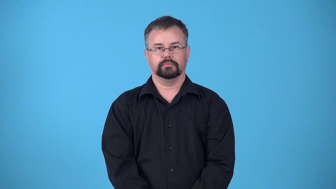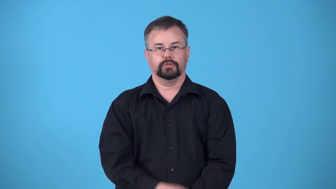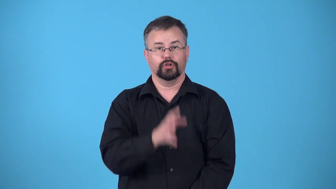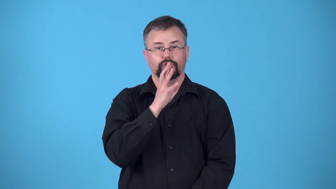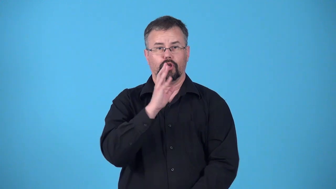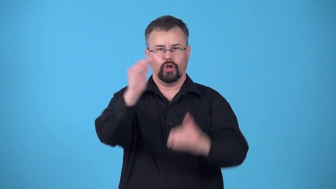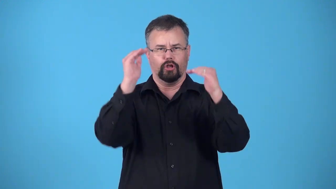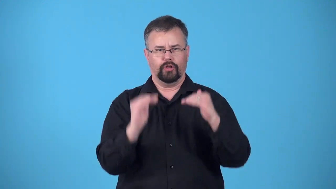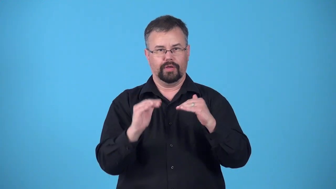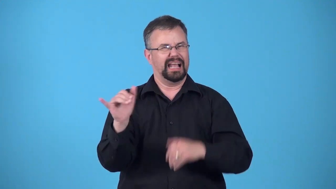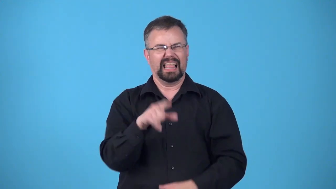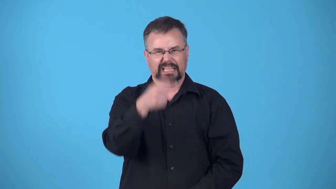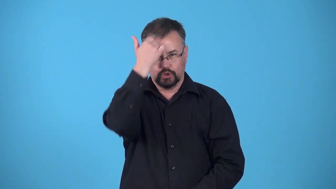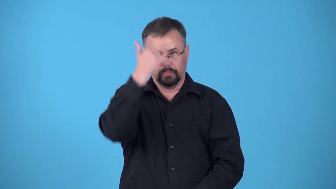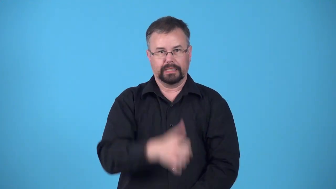talk down to